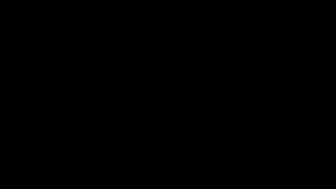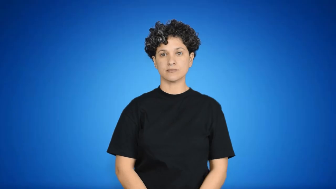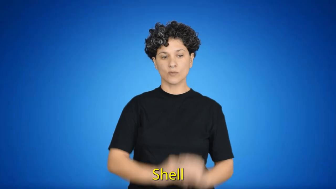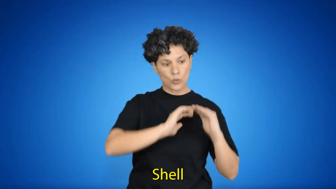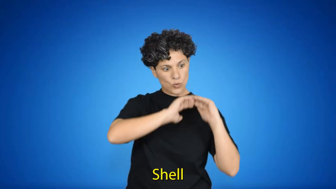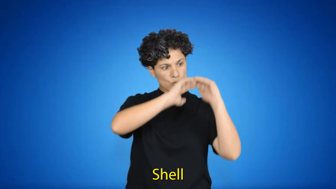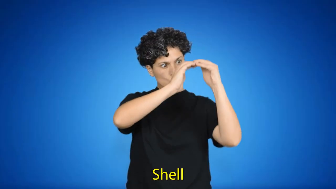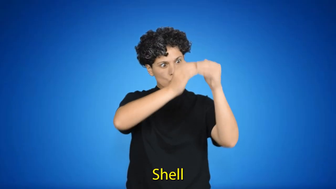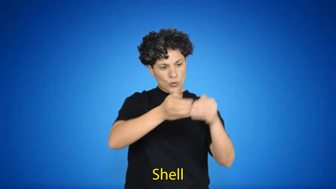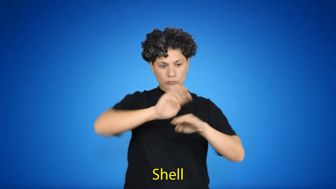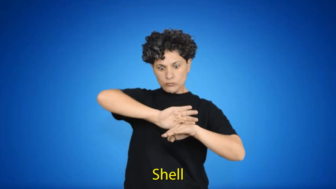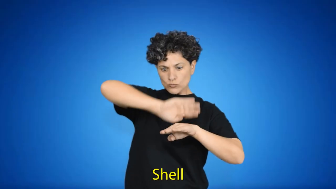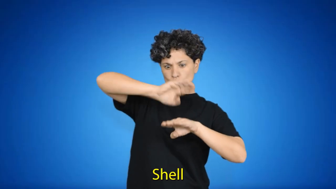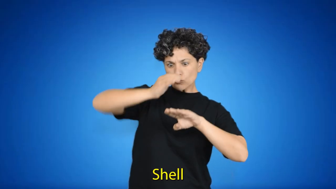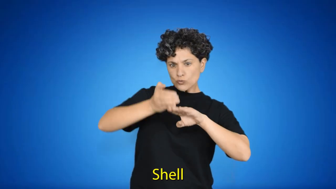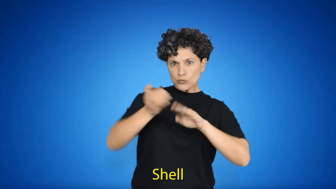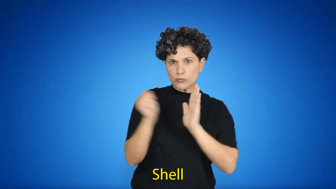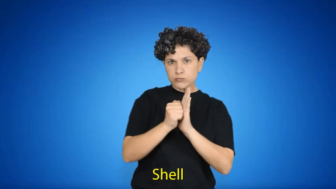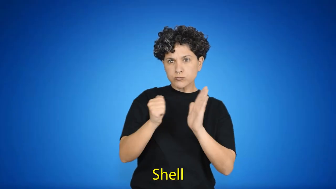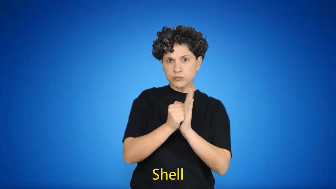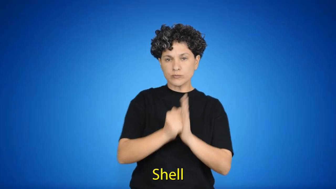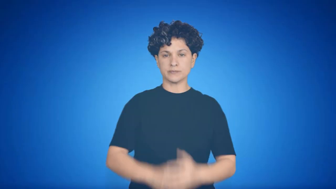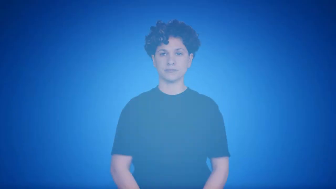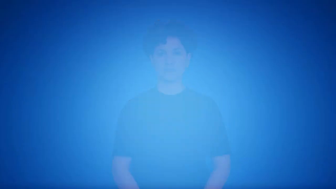Shell